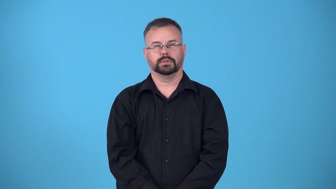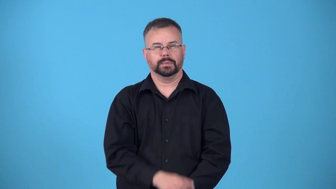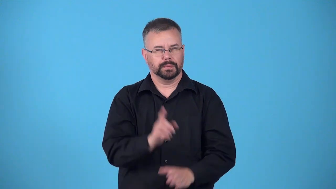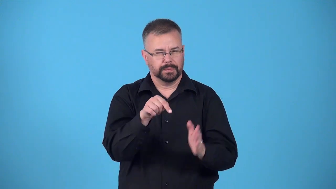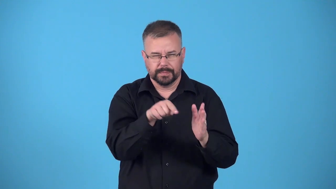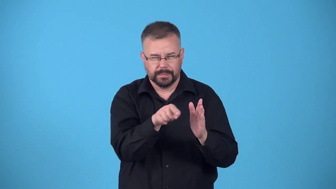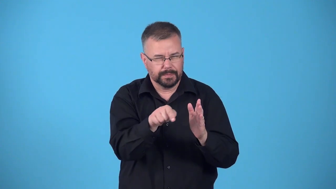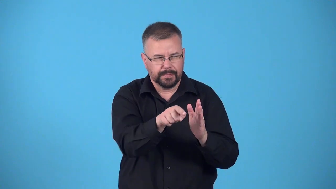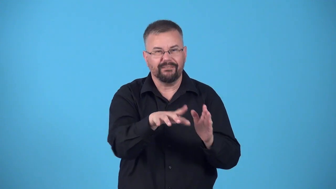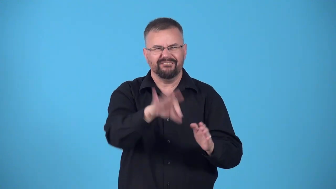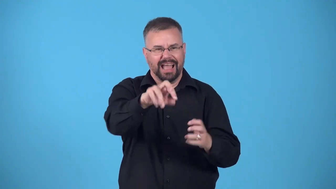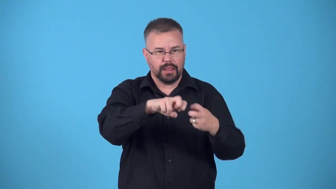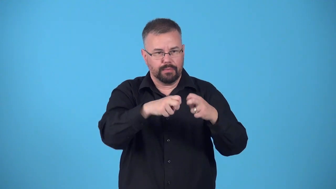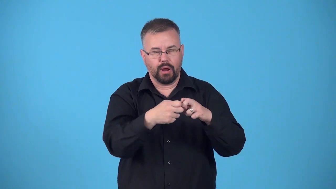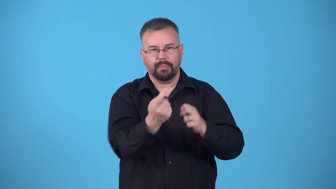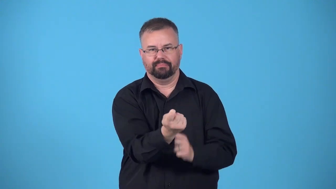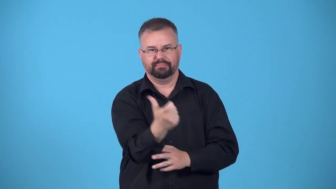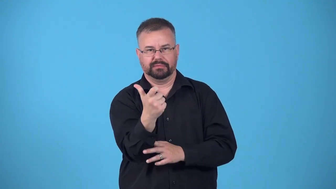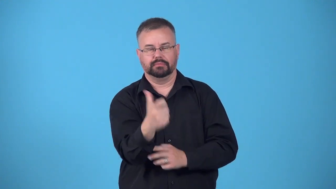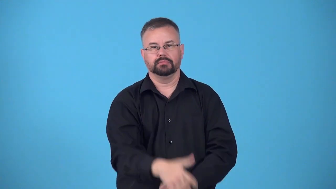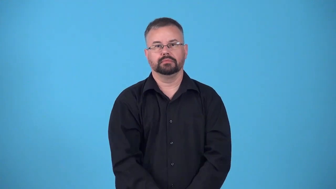root out